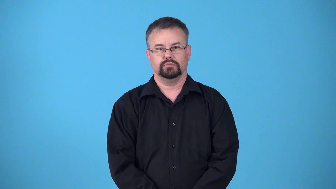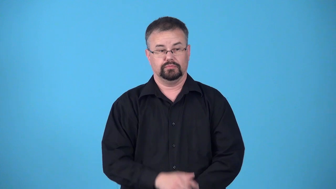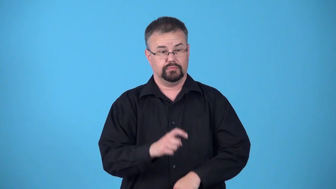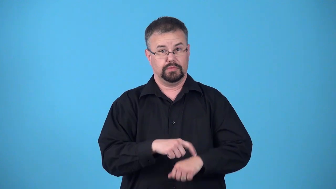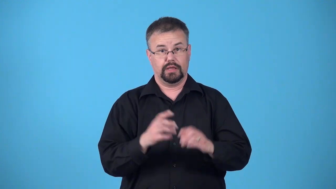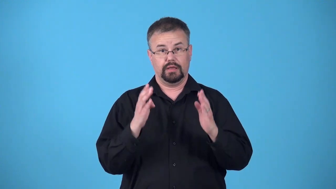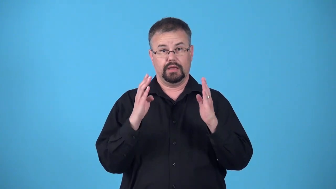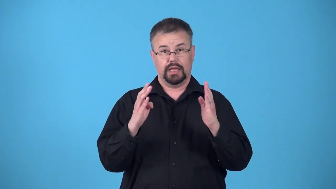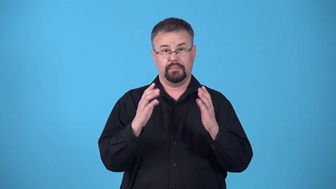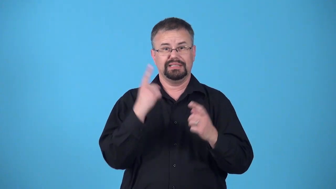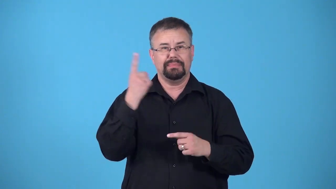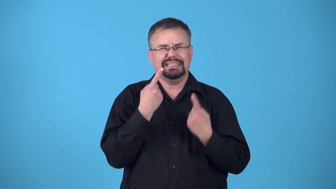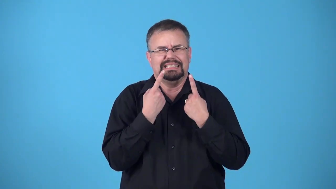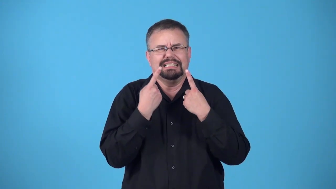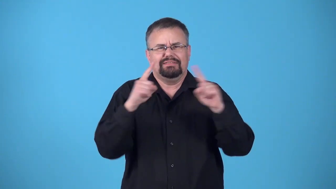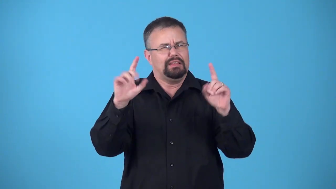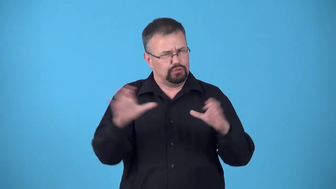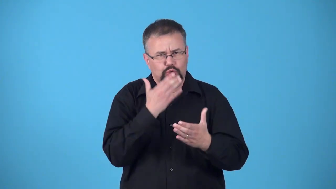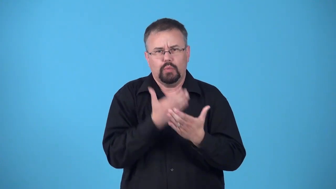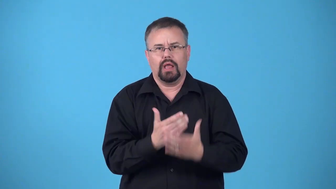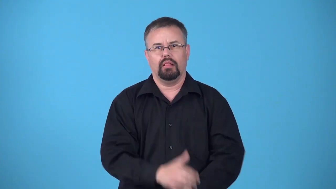purple patch